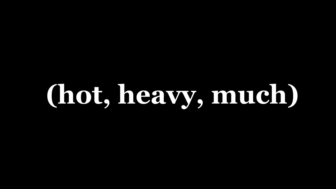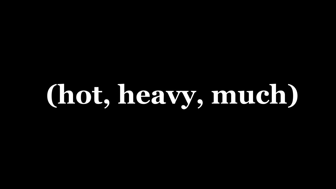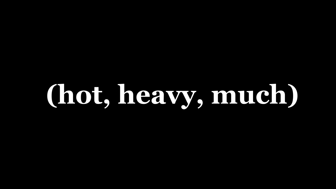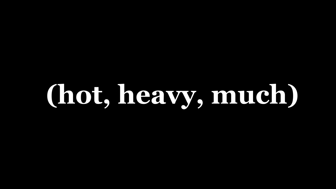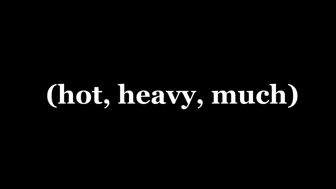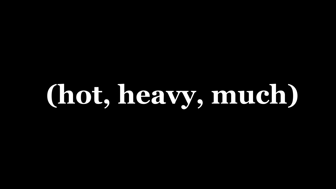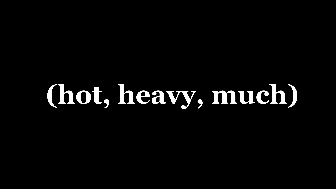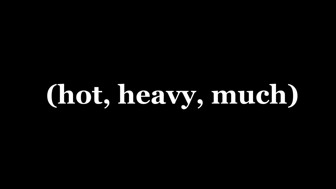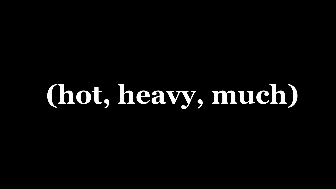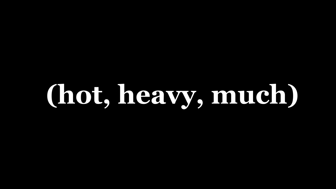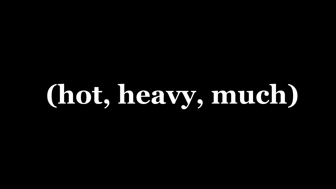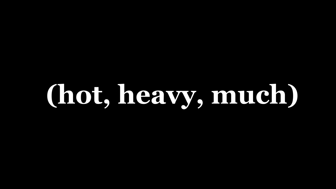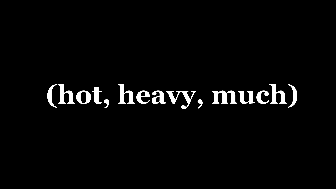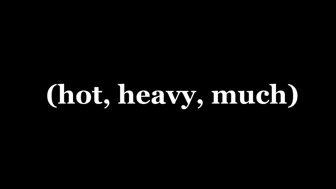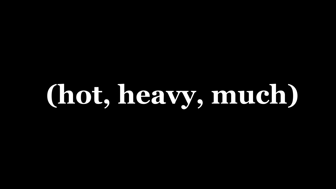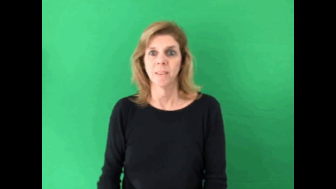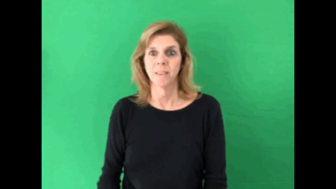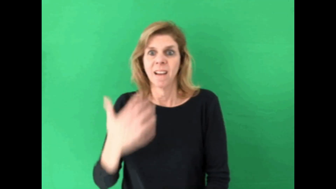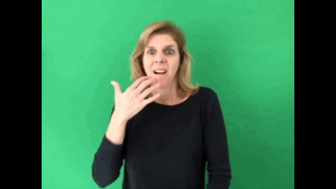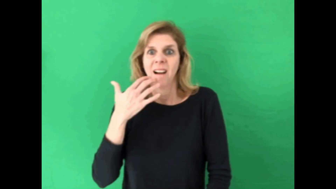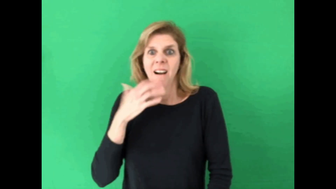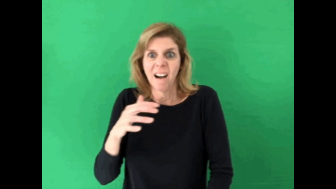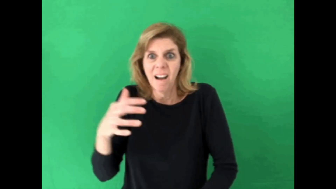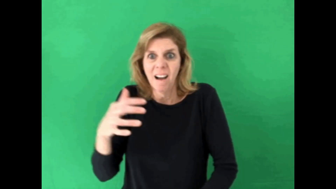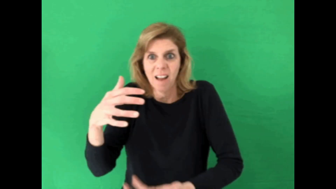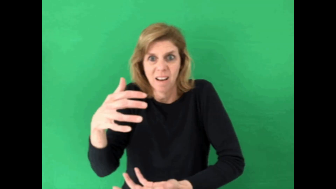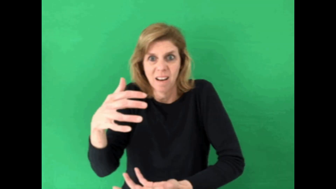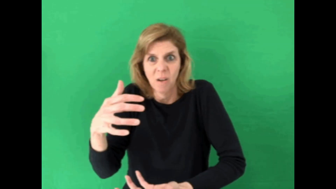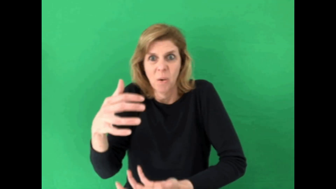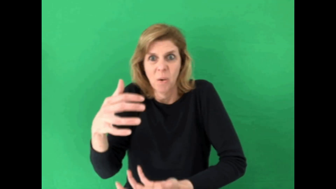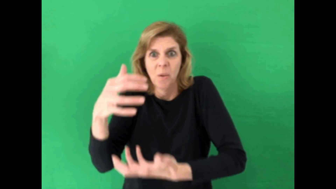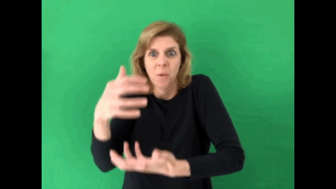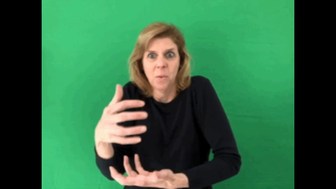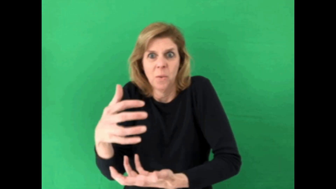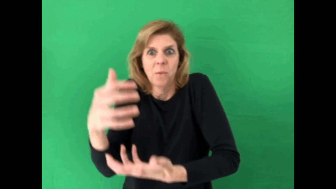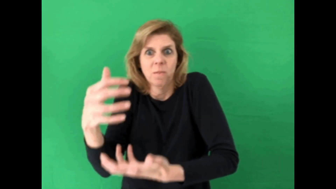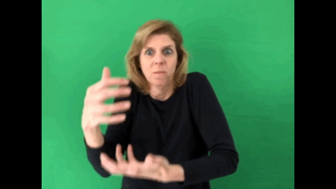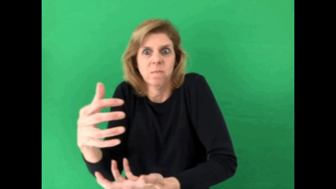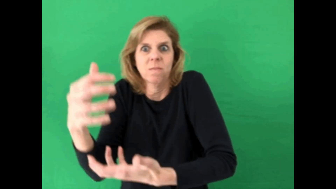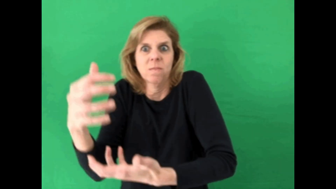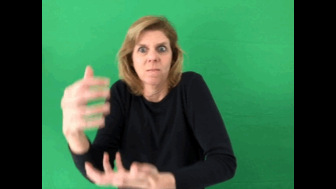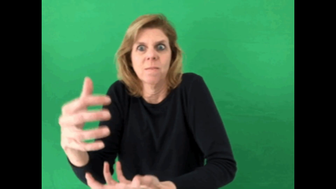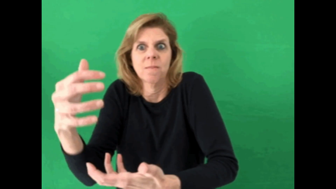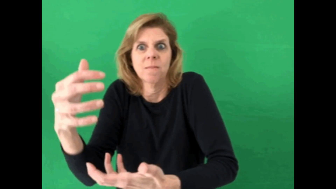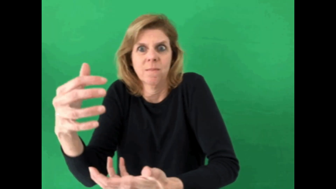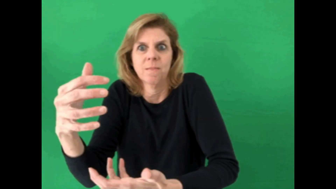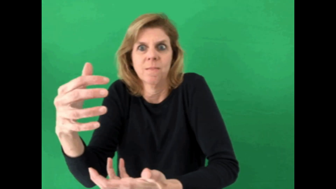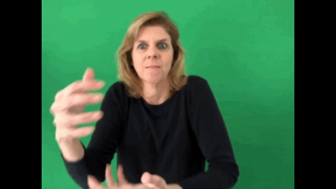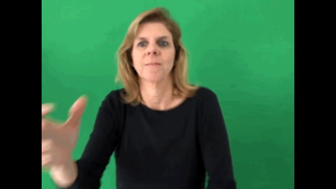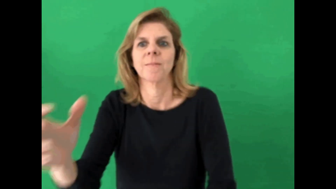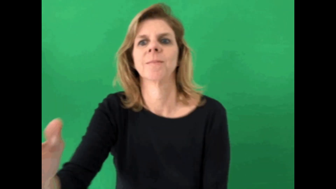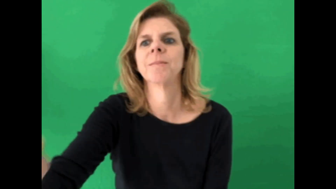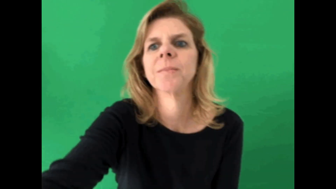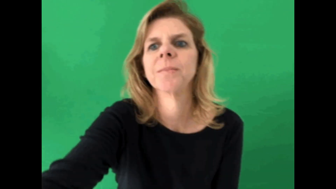Hot, heavy, much